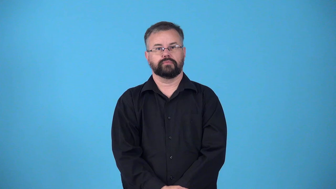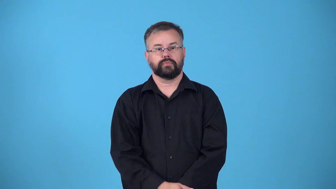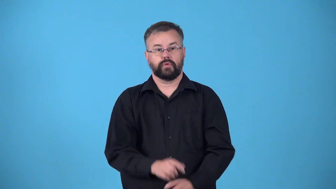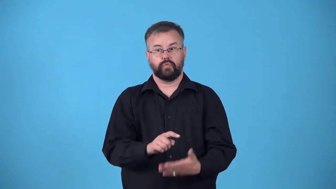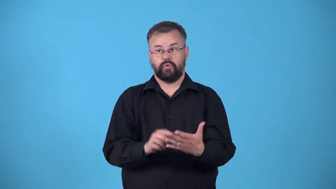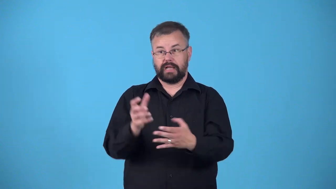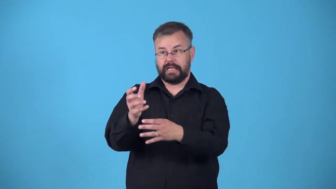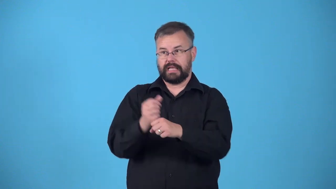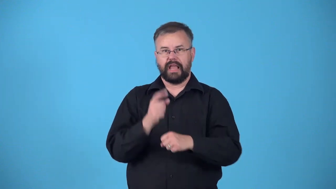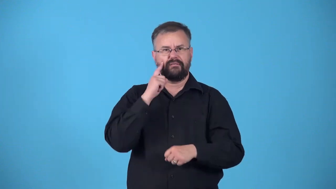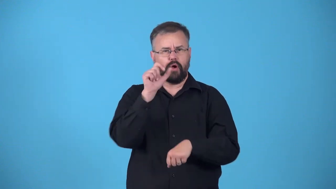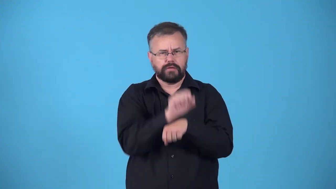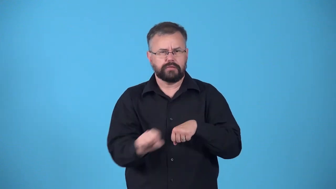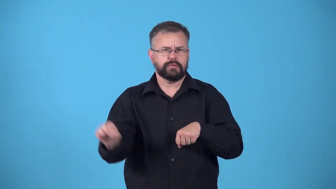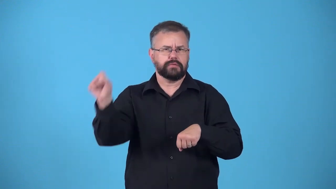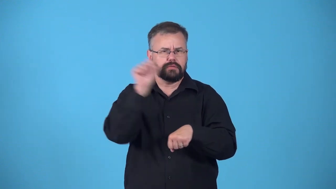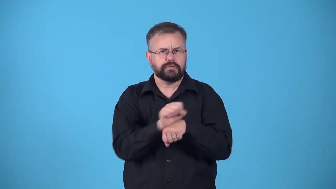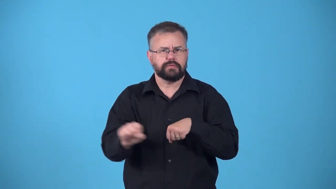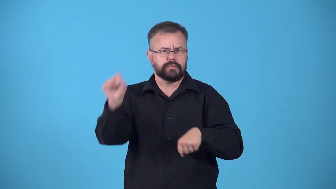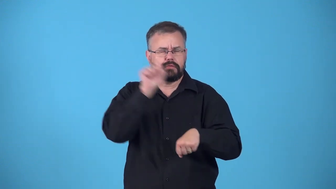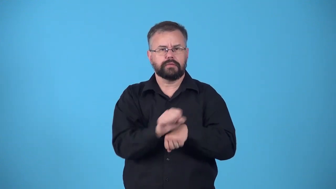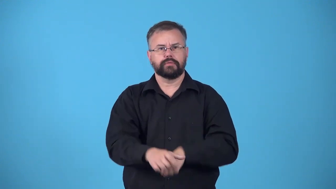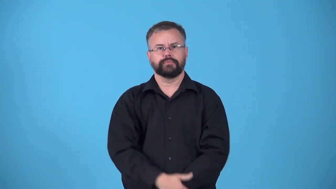fruit of his labors